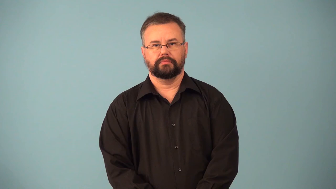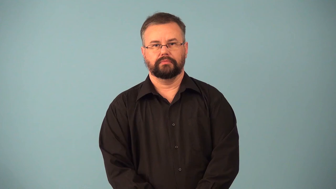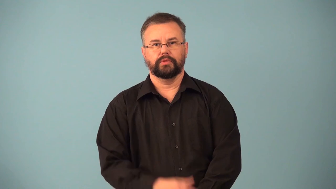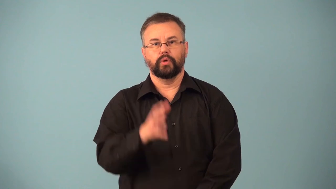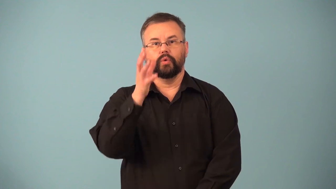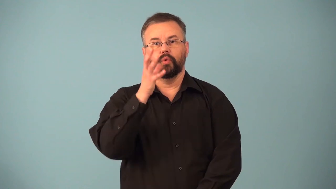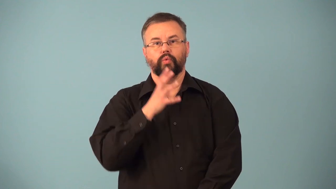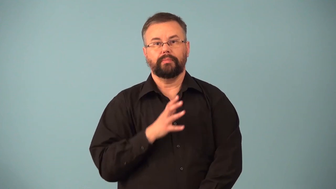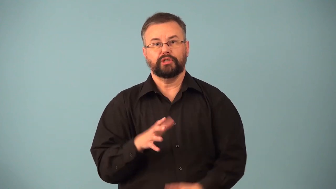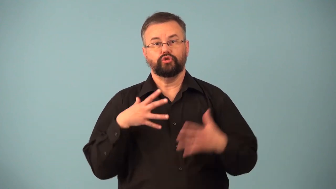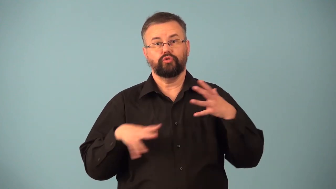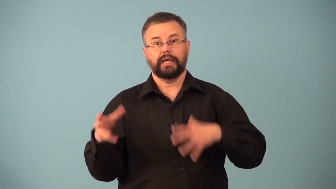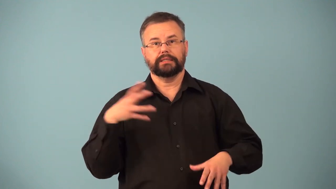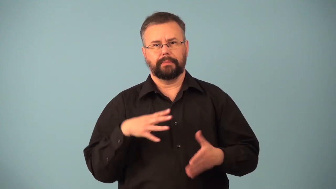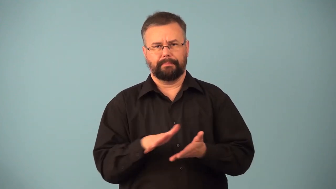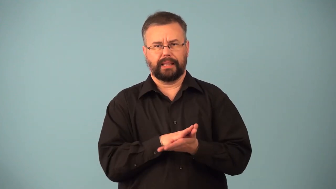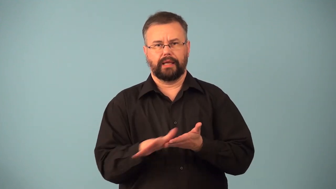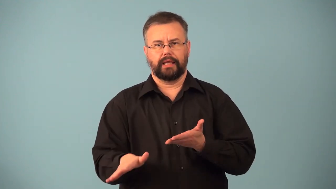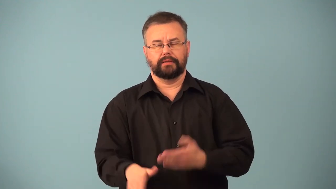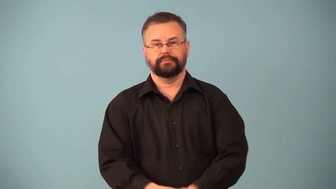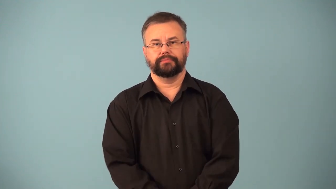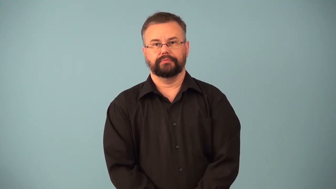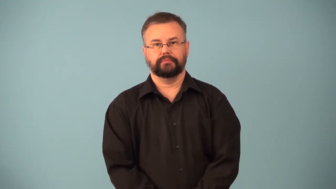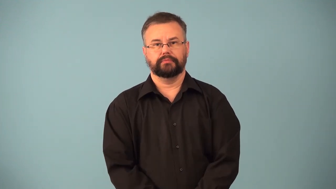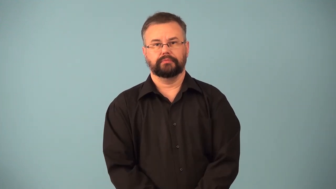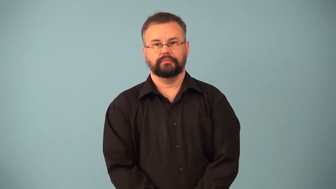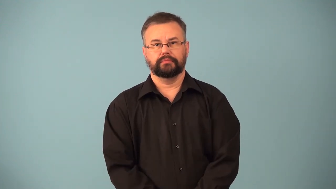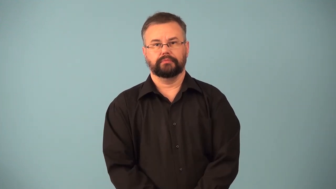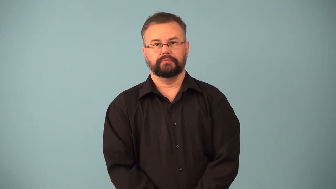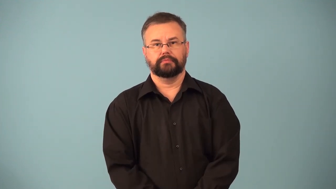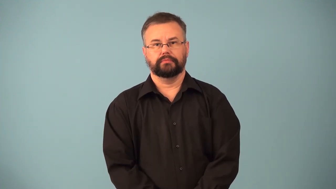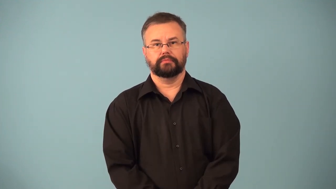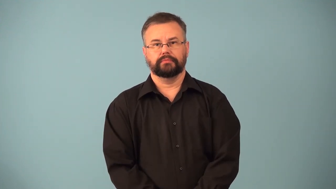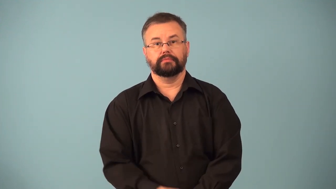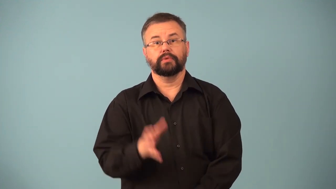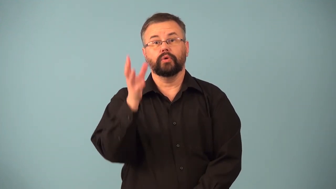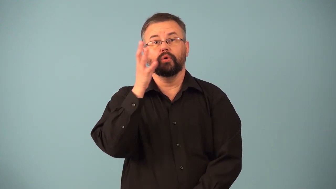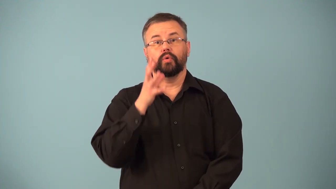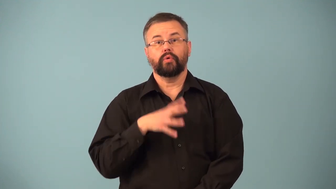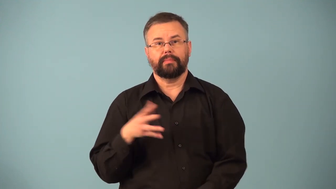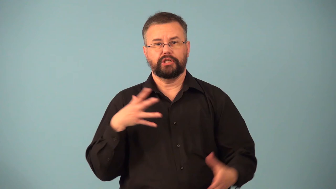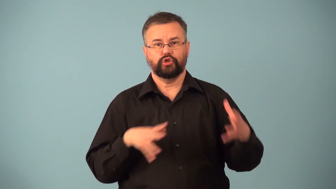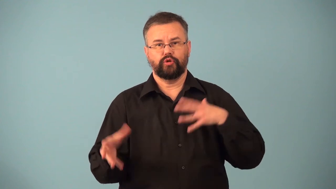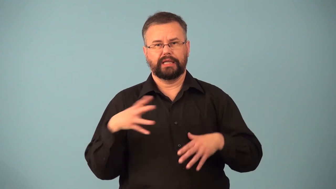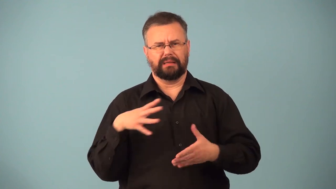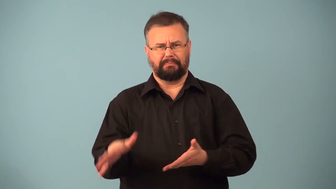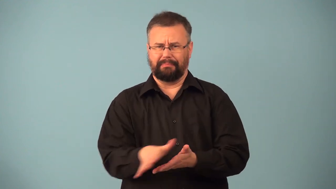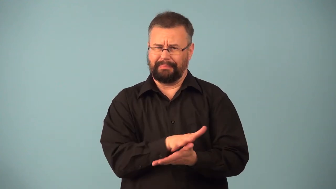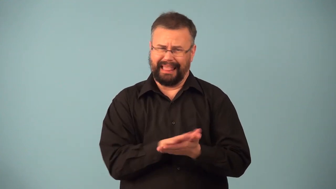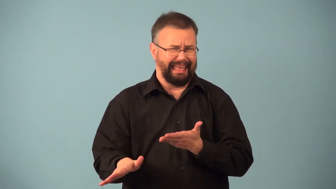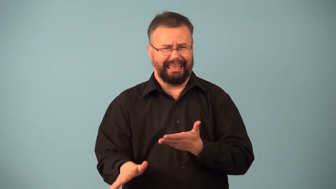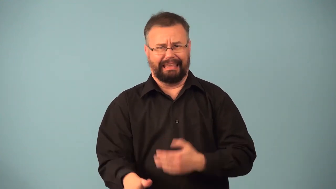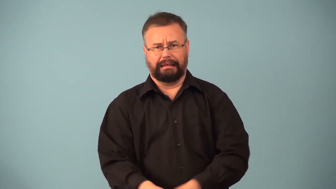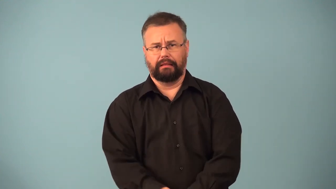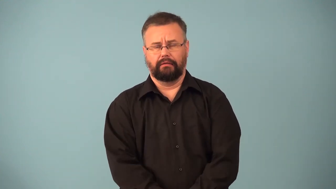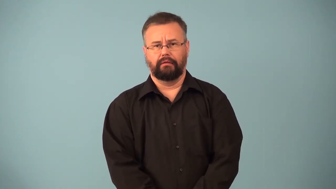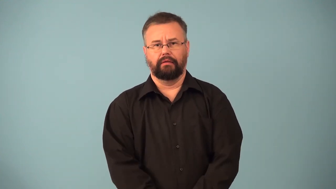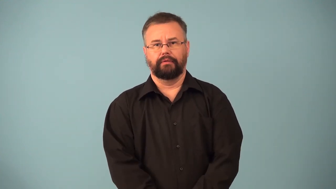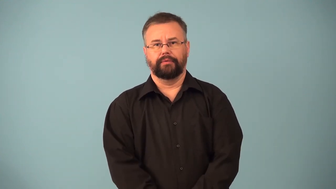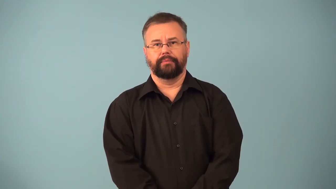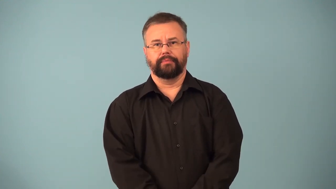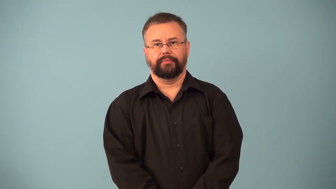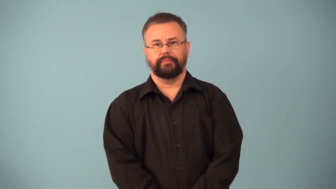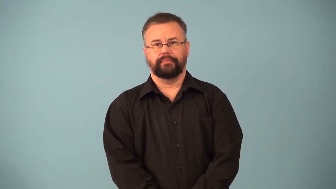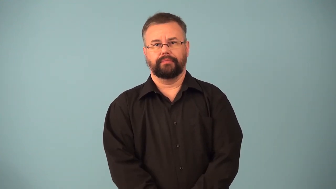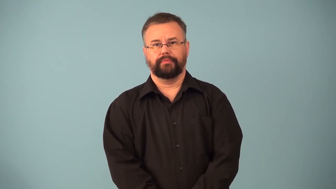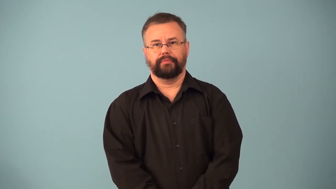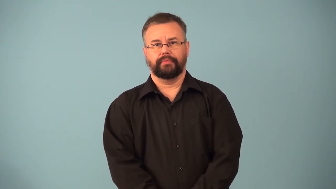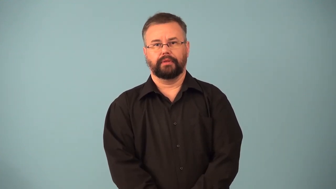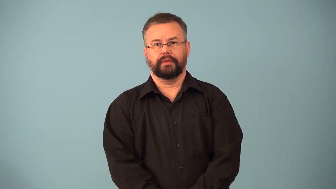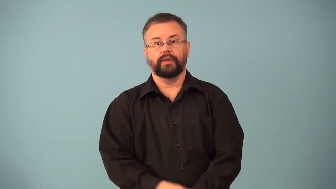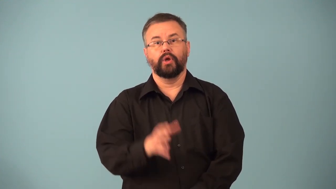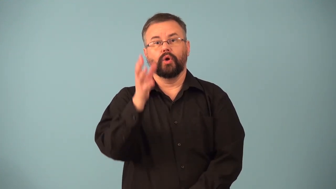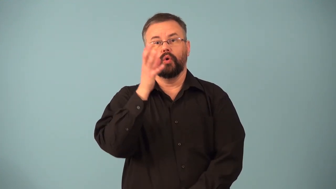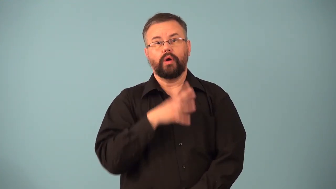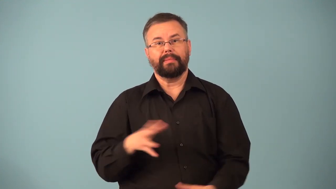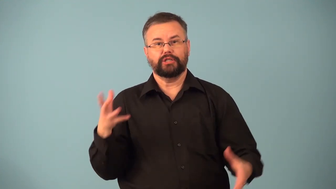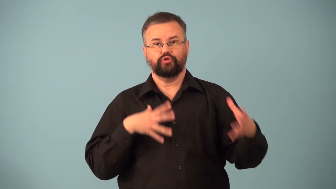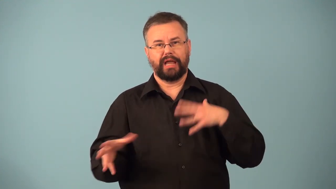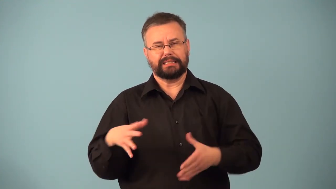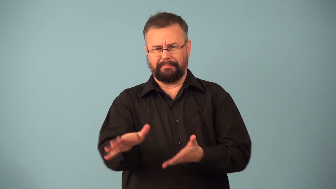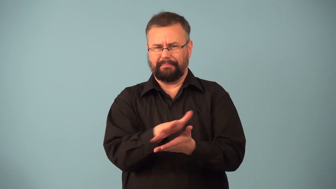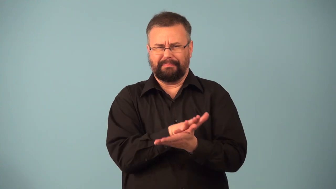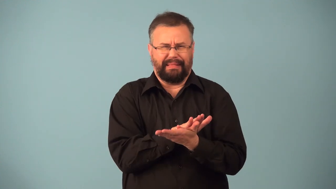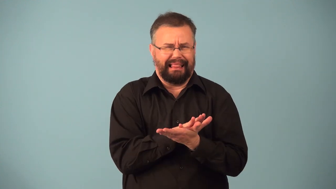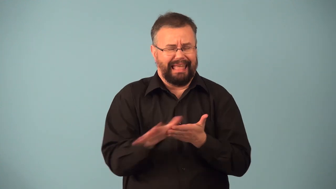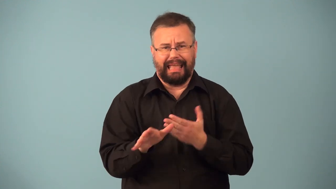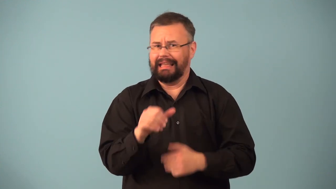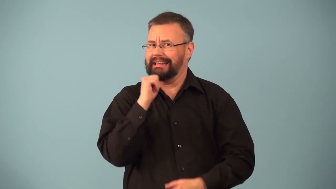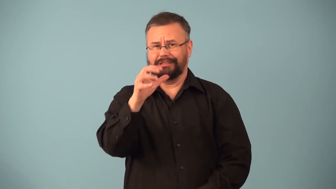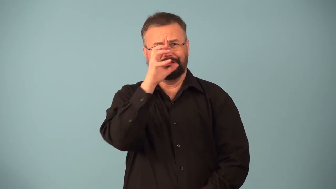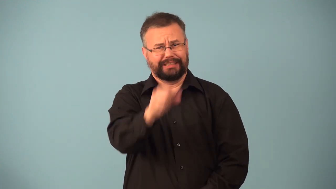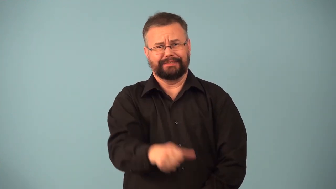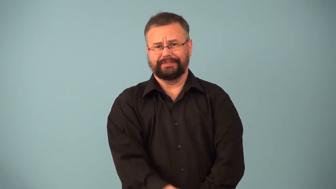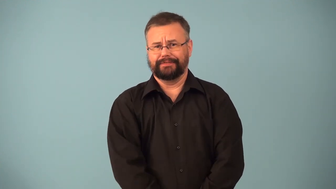dowdy, dowdier, dowdiest